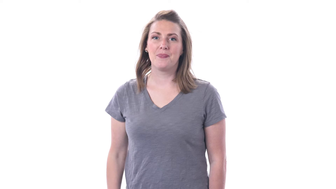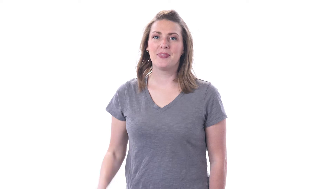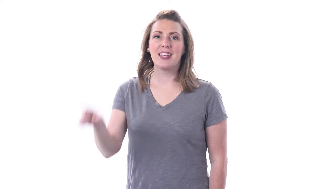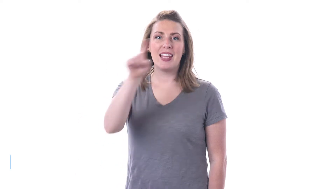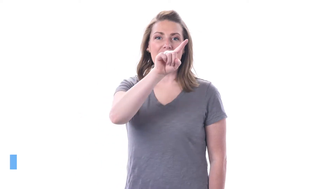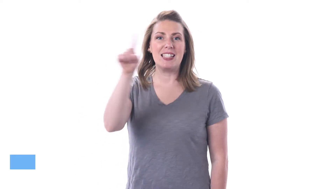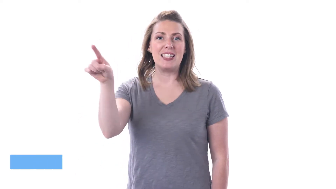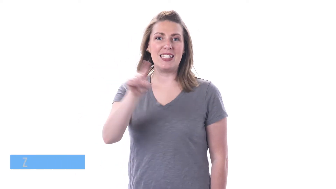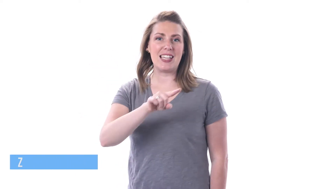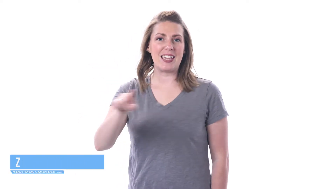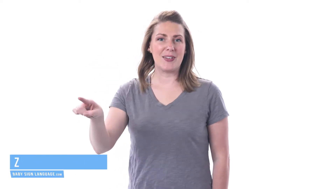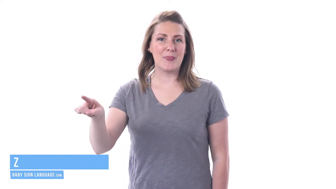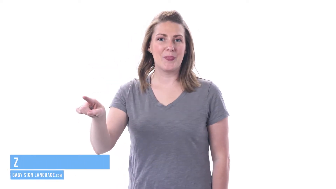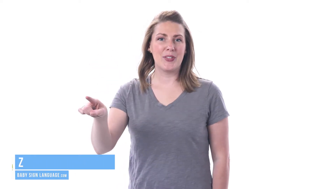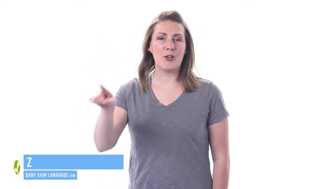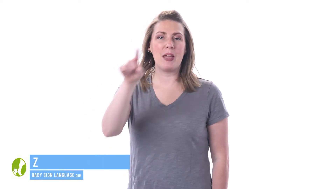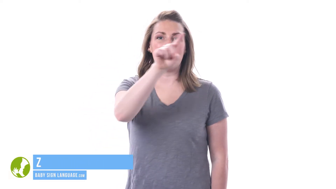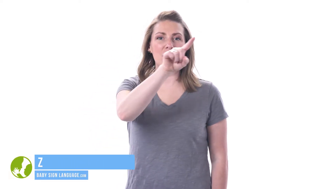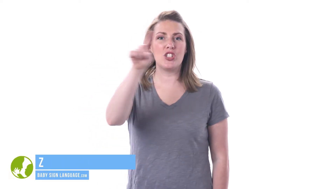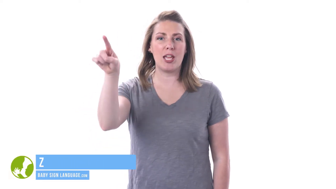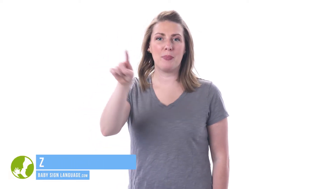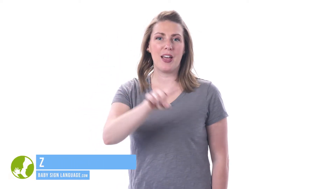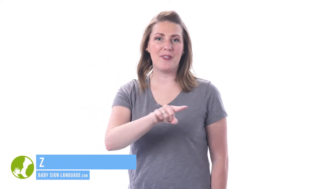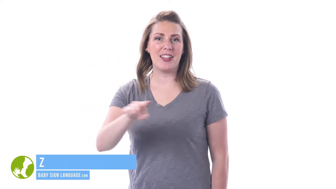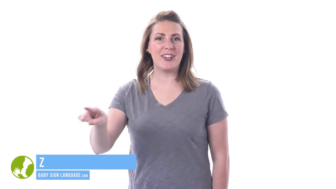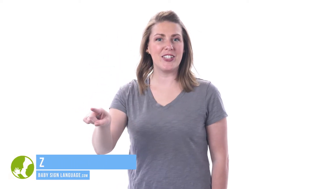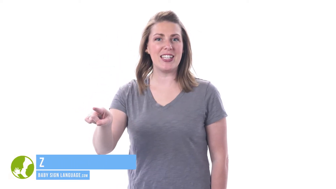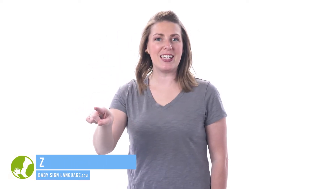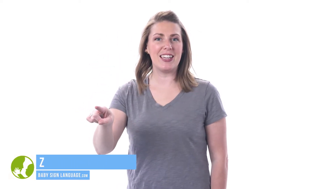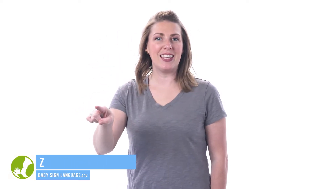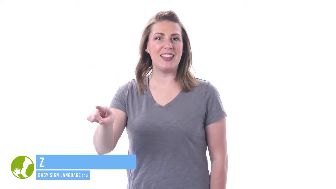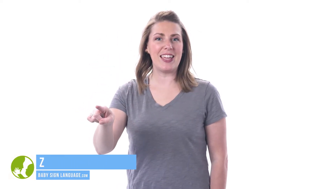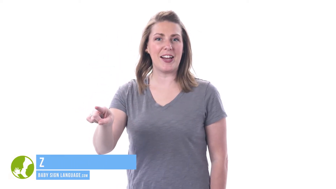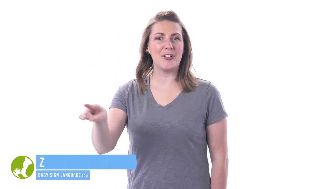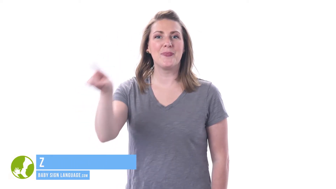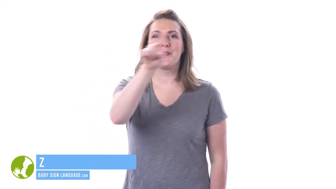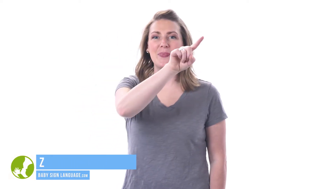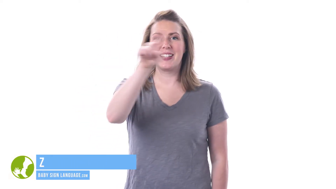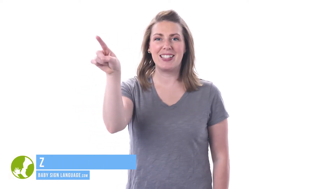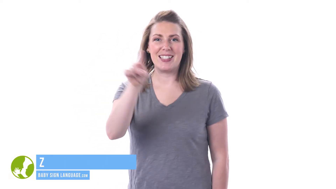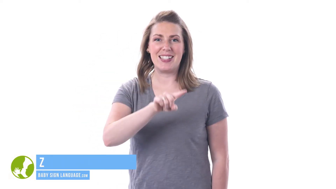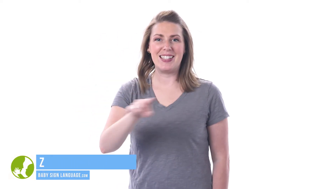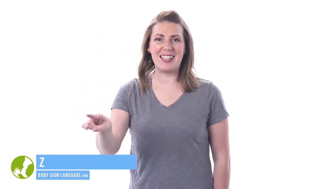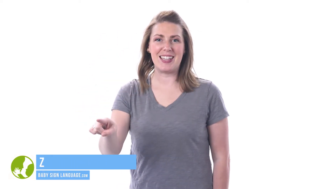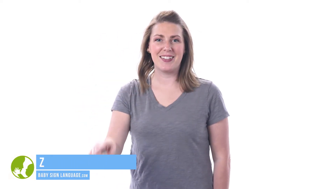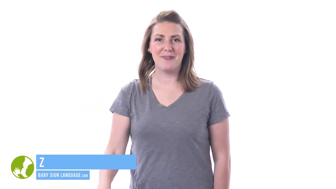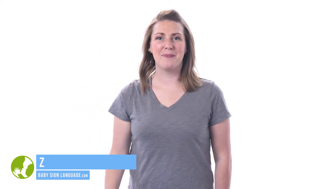Z